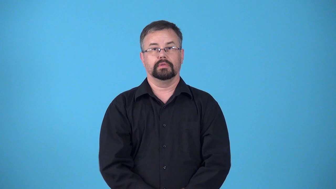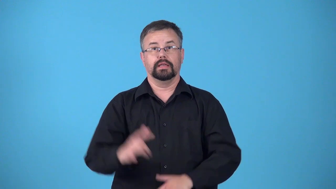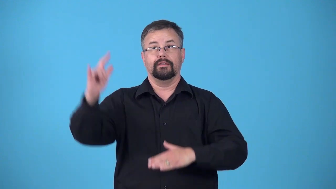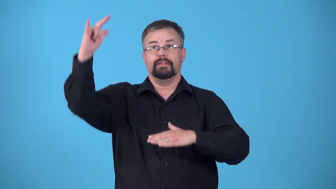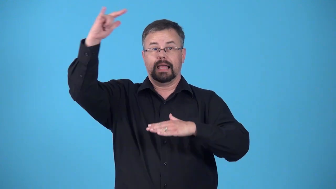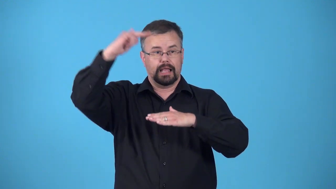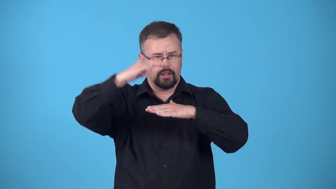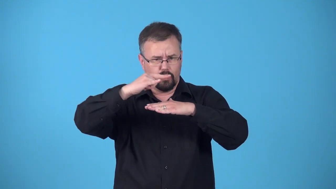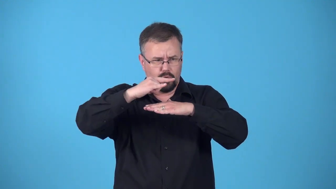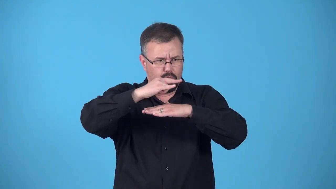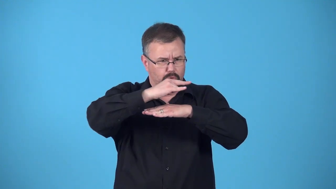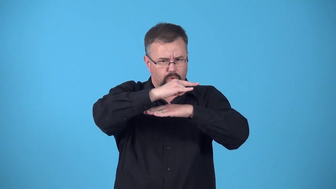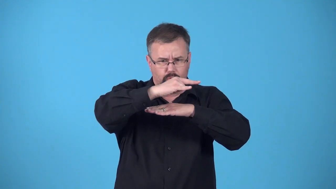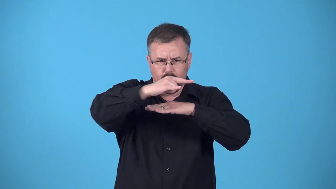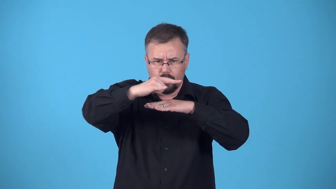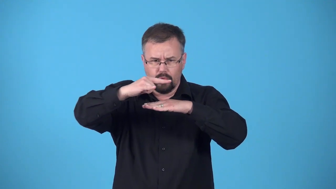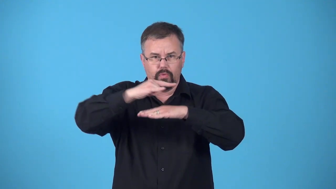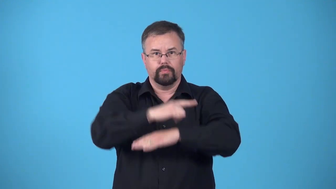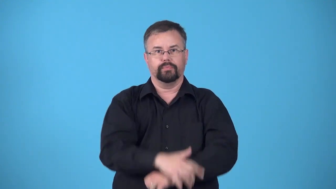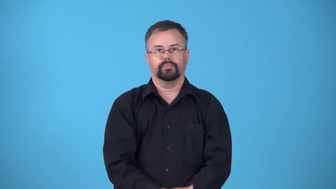buzz